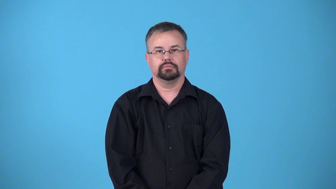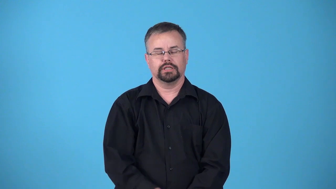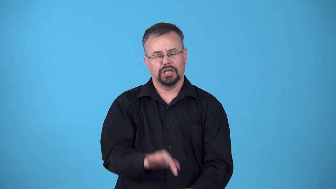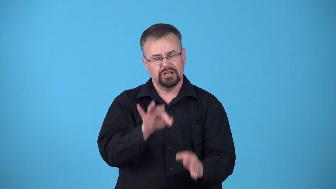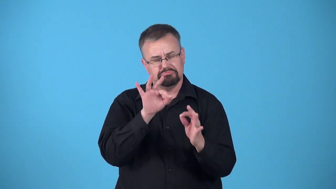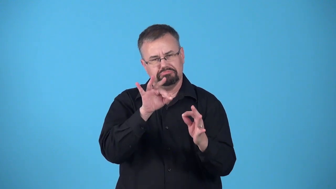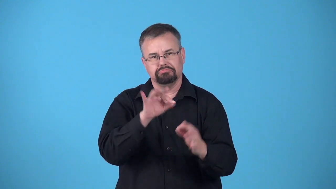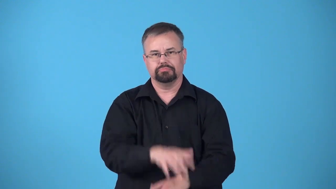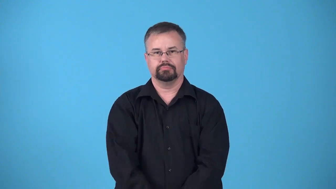hit the right note